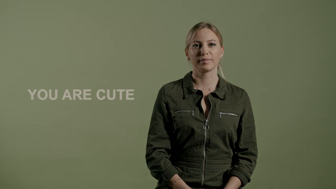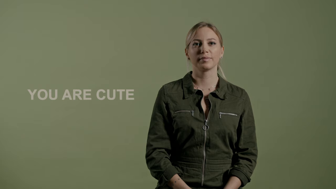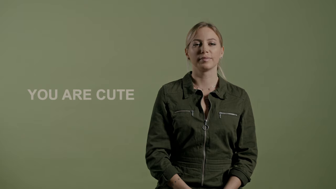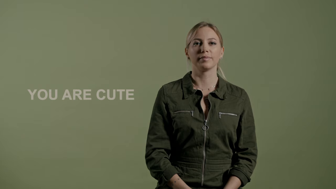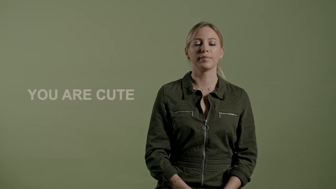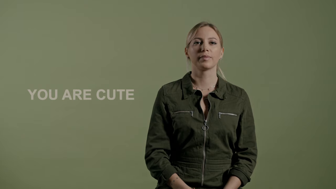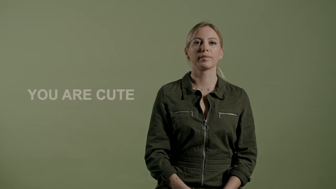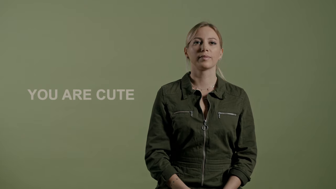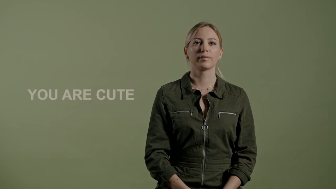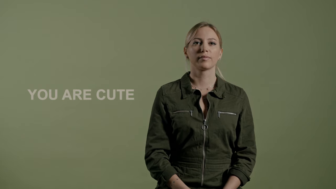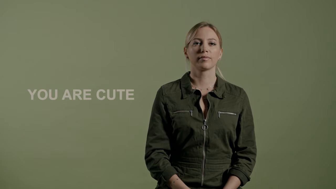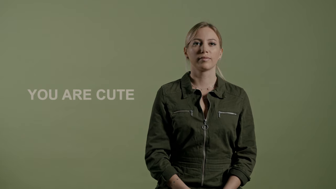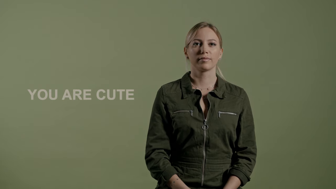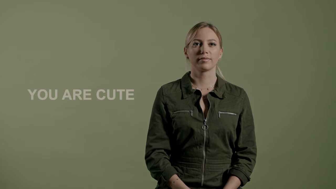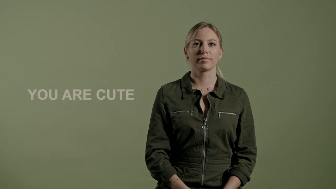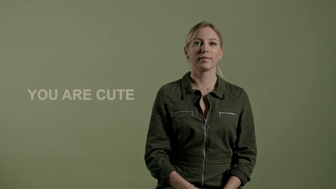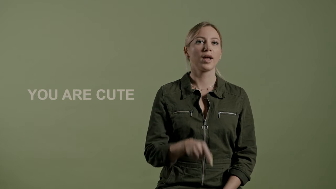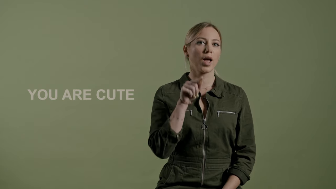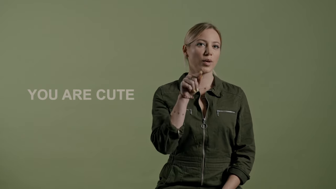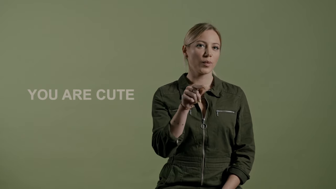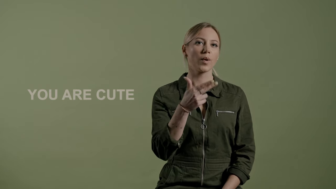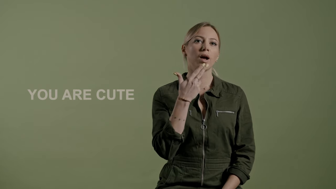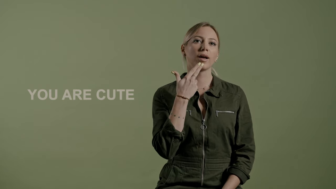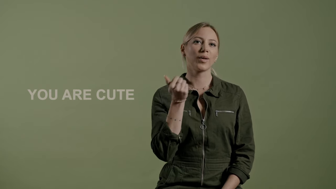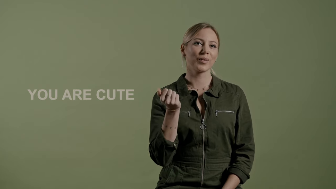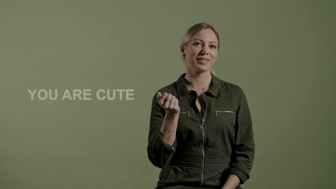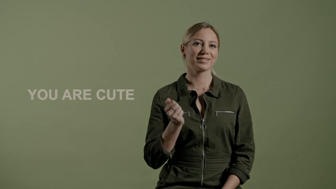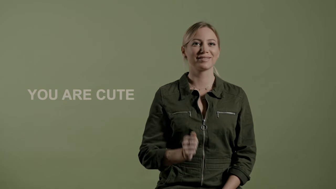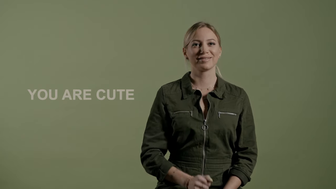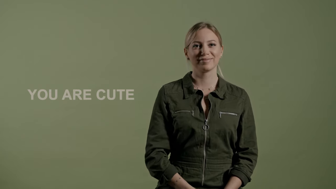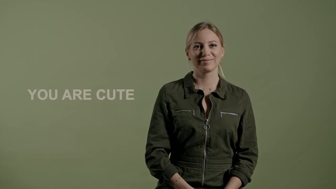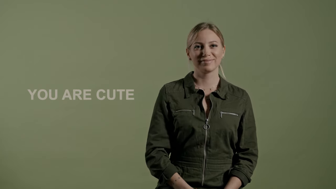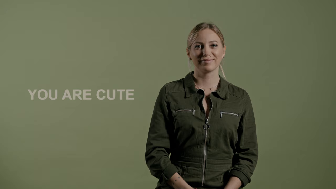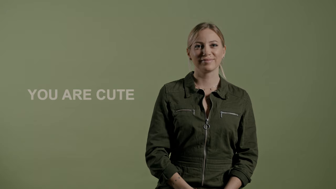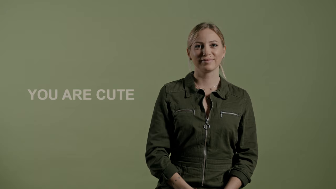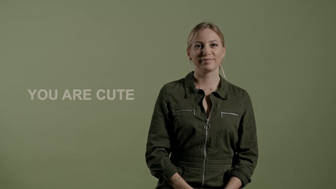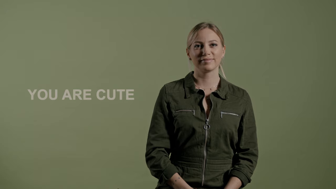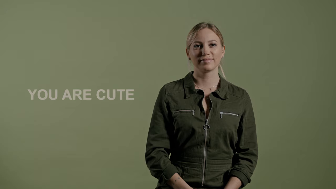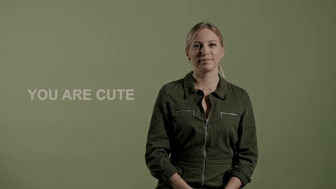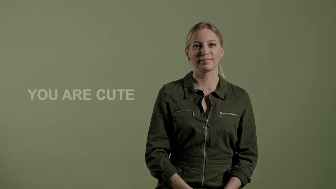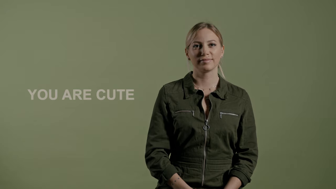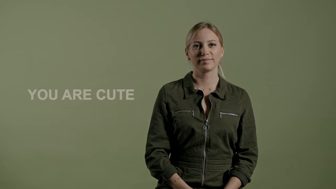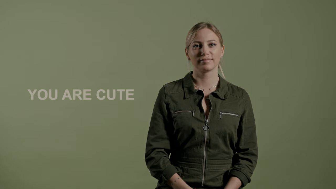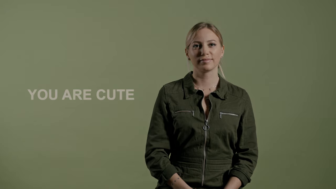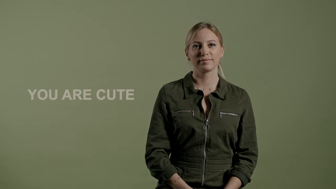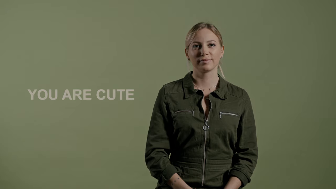You Are Cute